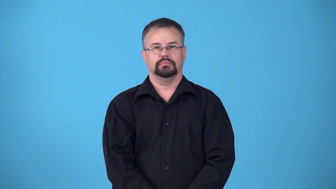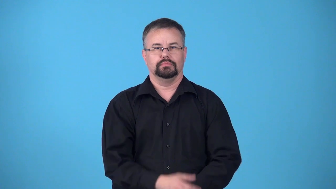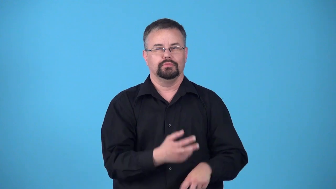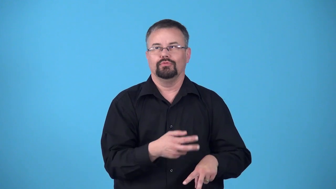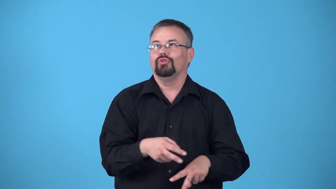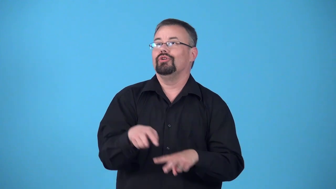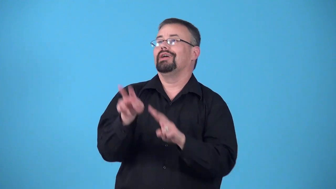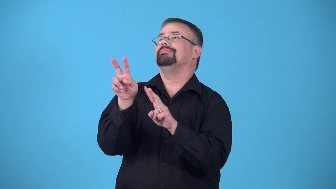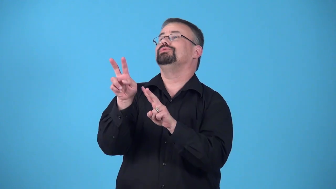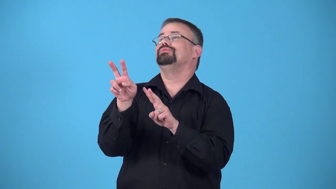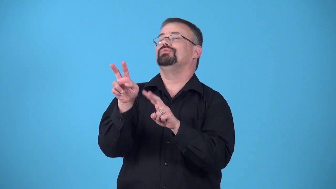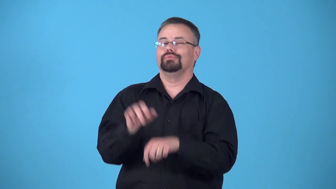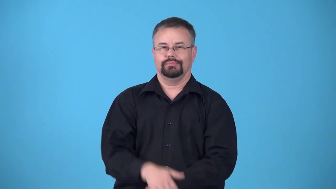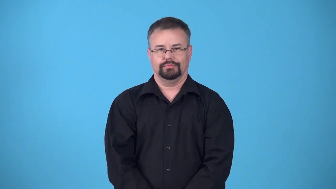put someone on a pedestal